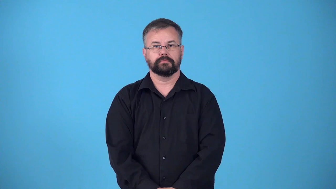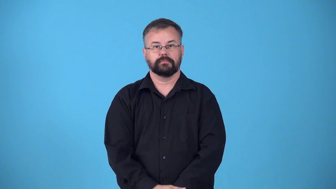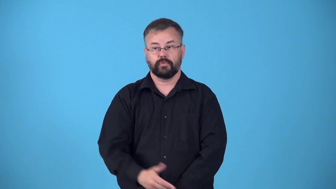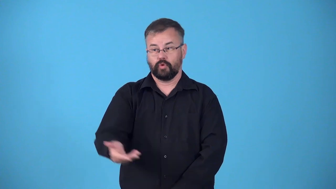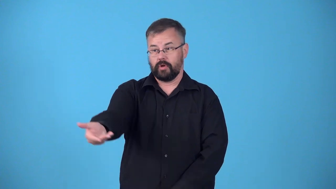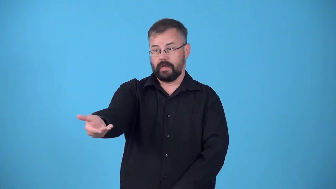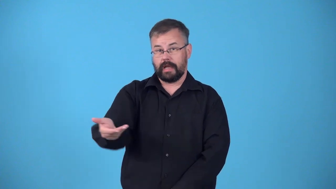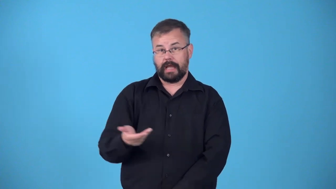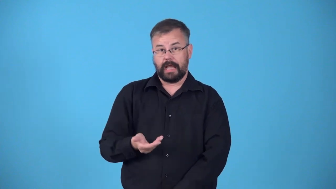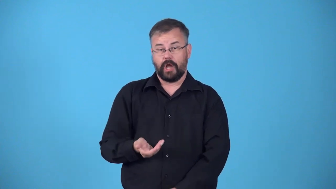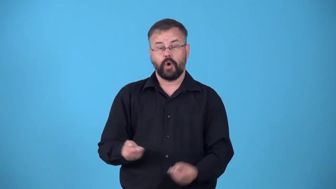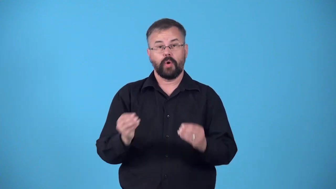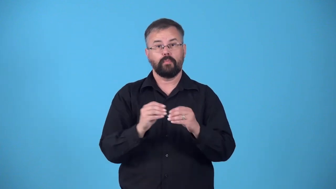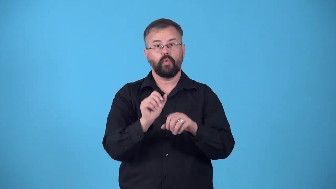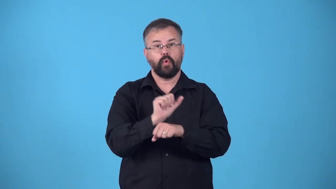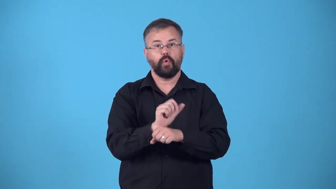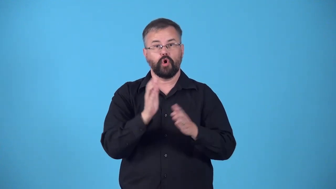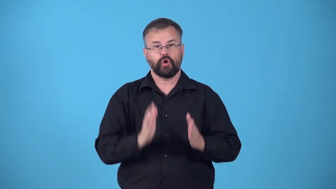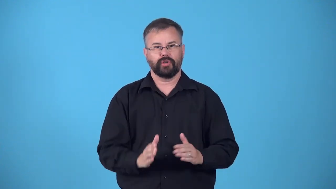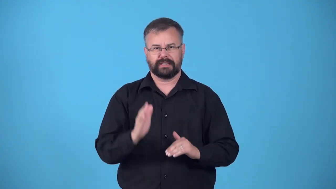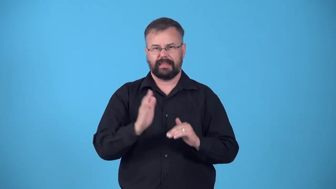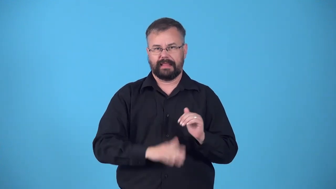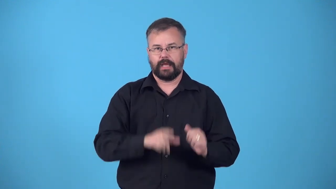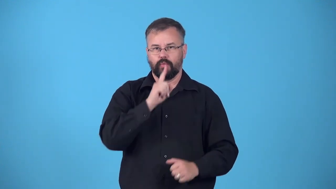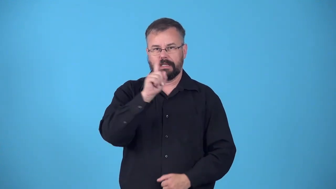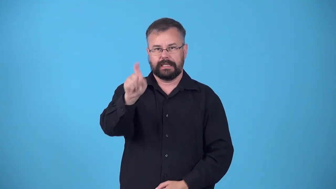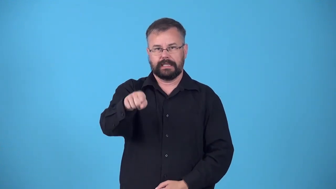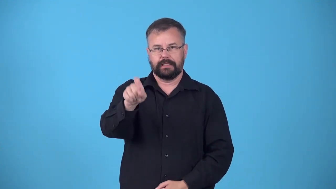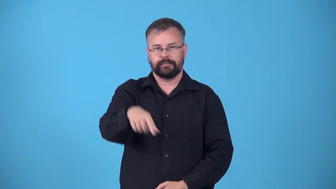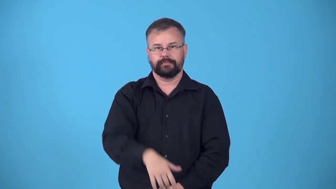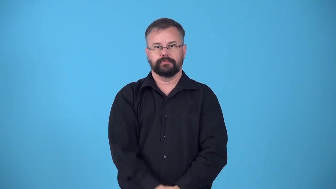featherbed